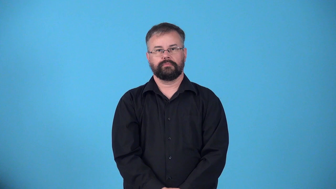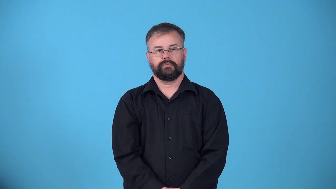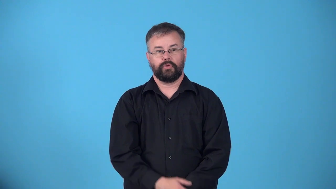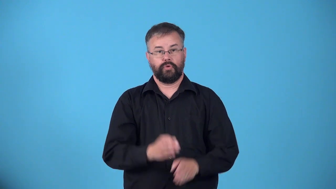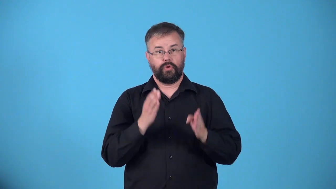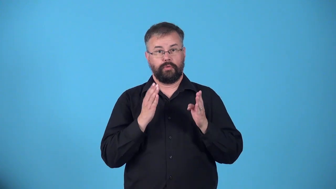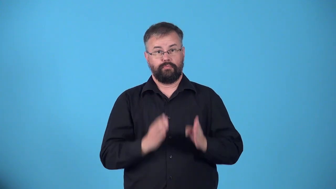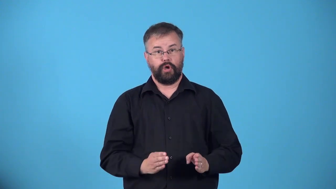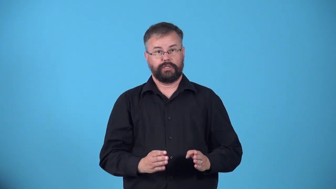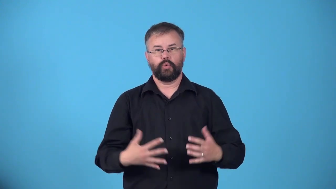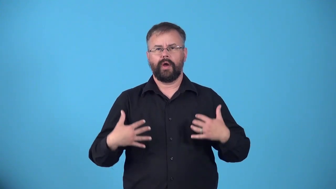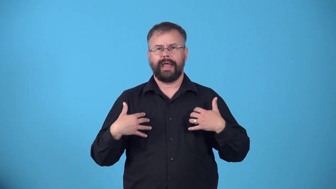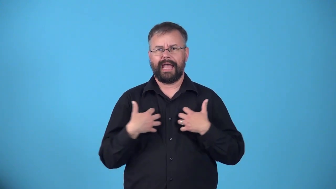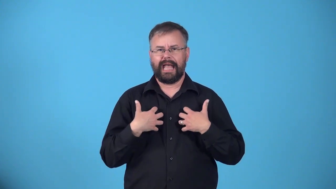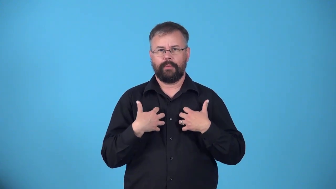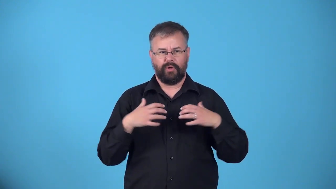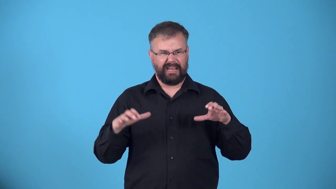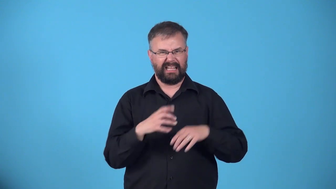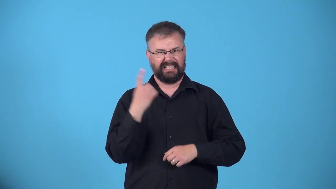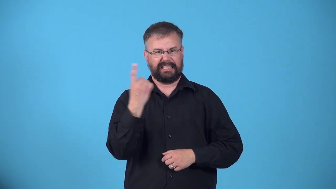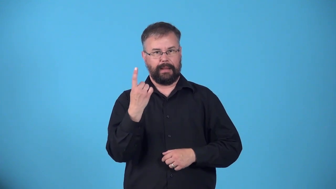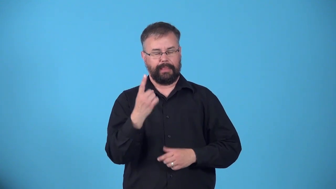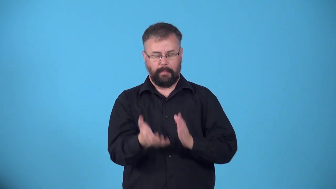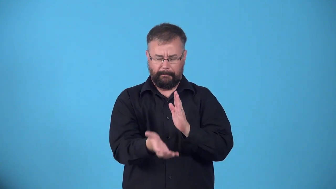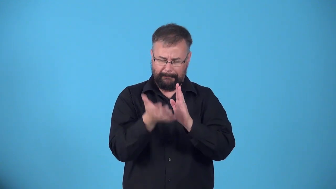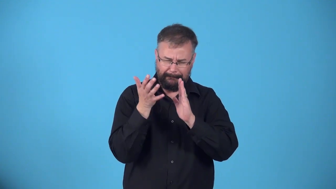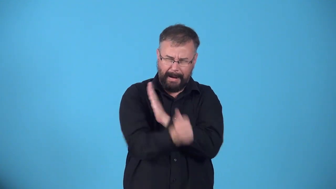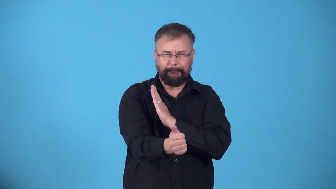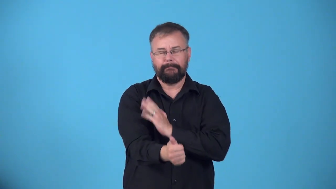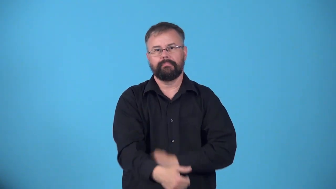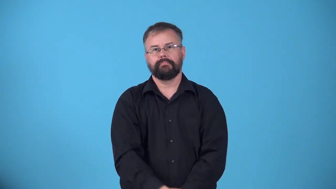like a machine